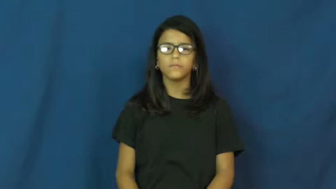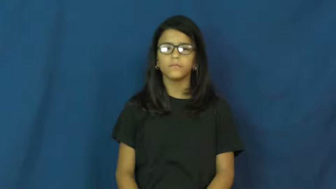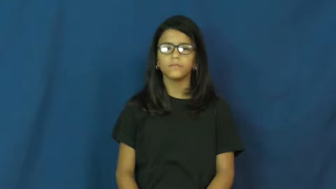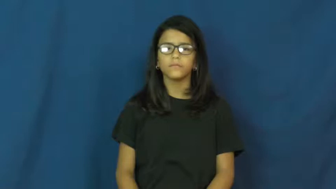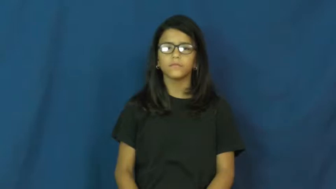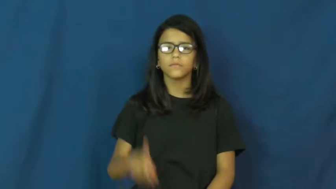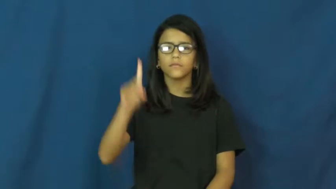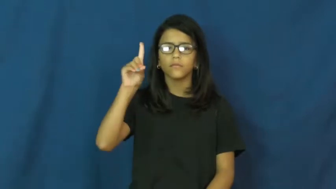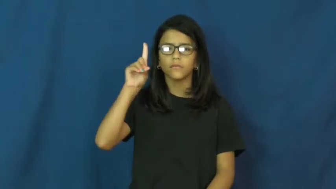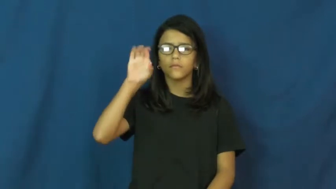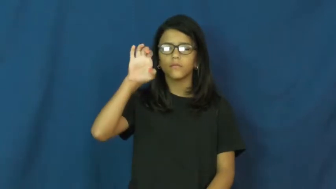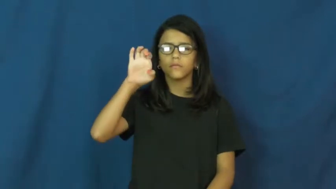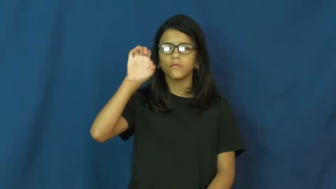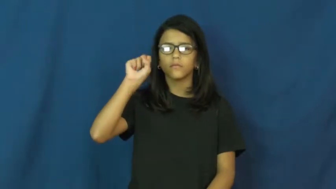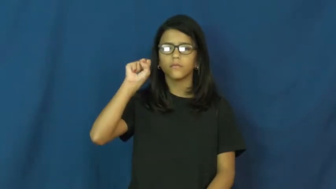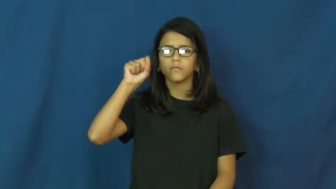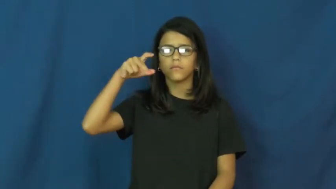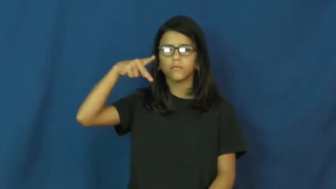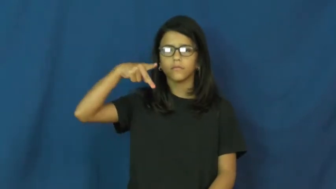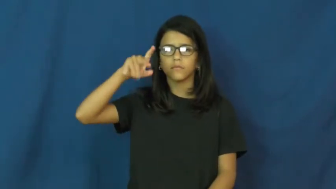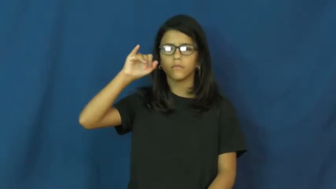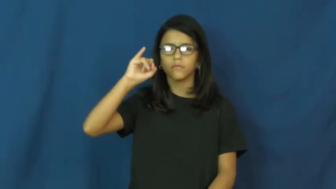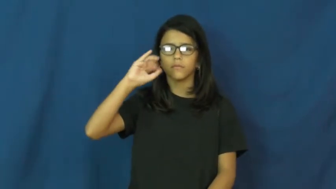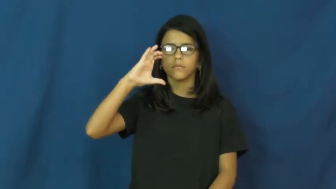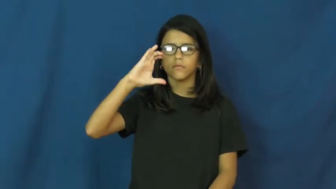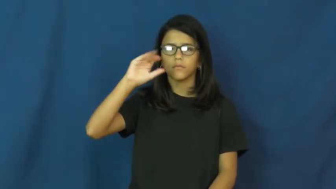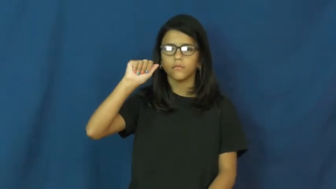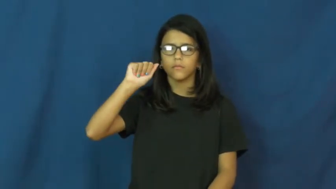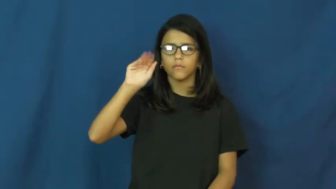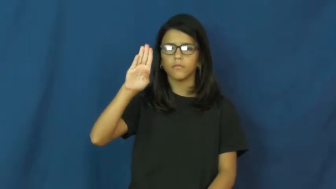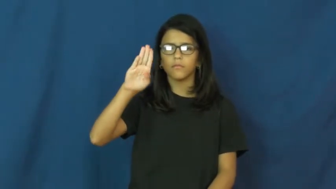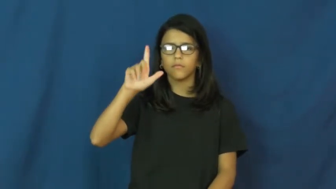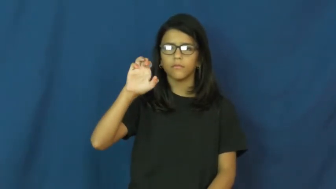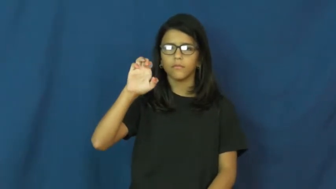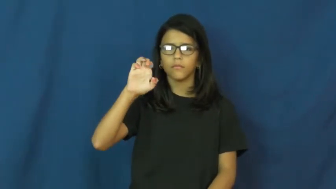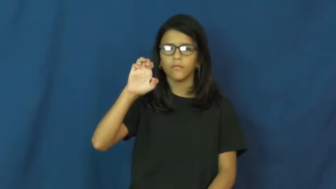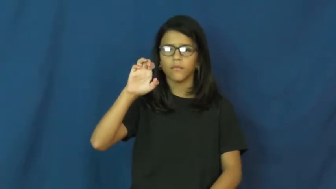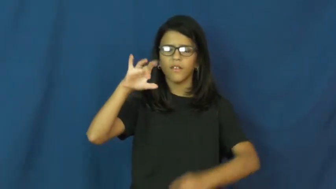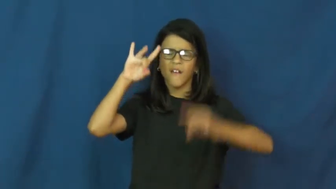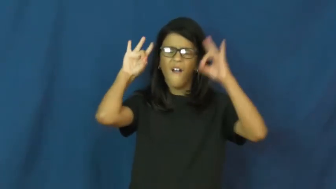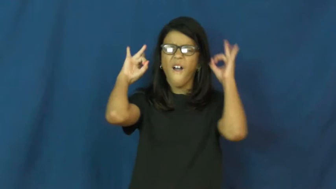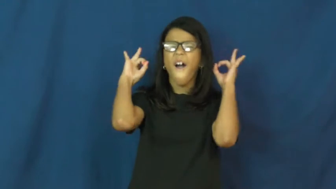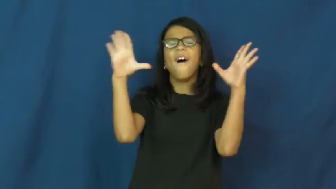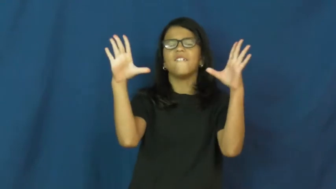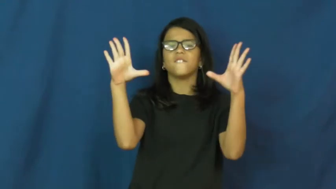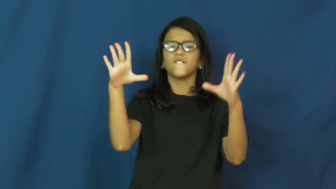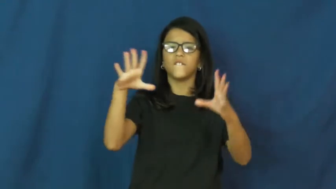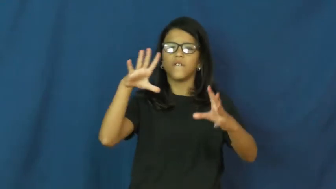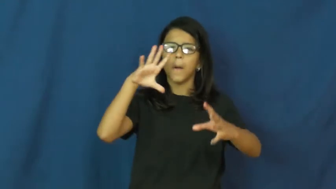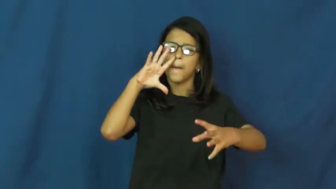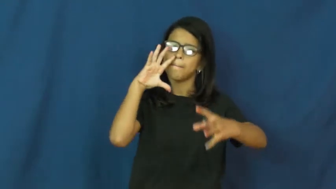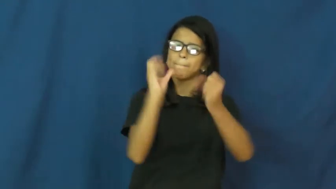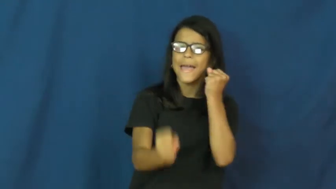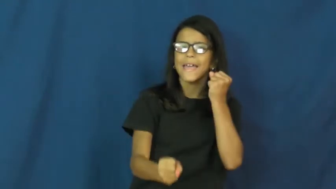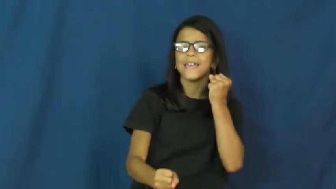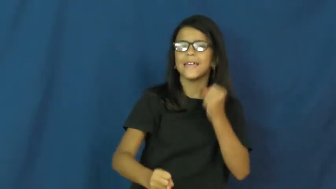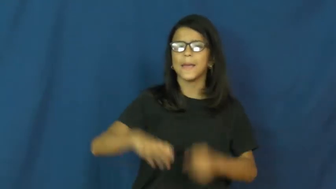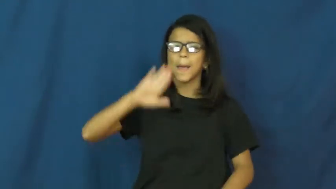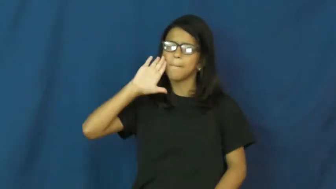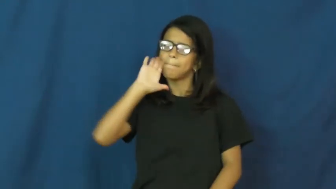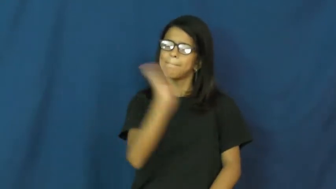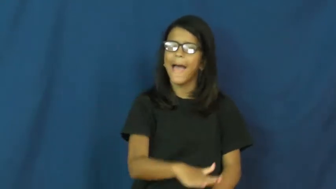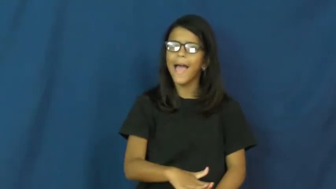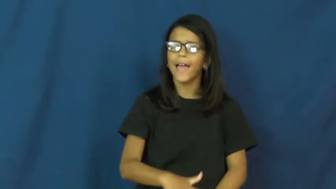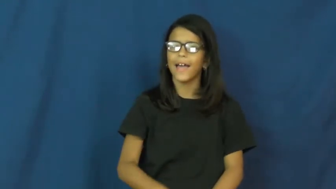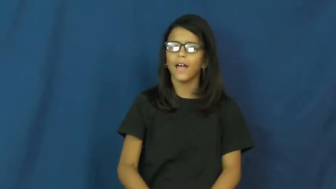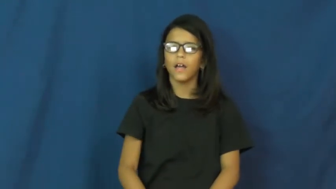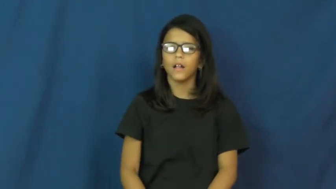despicable,scurvily